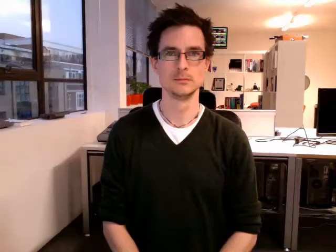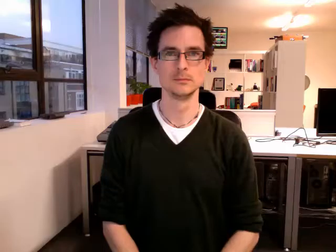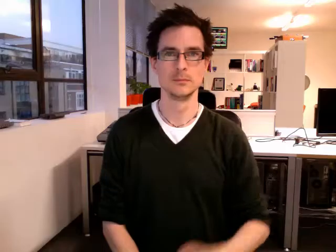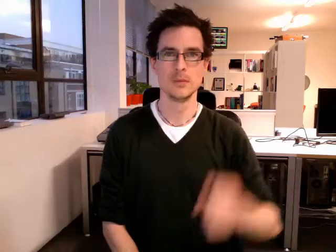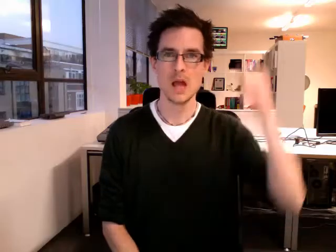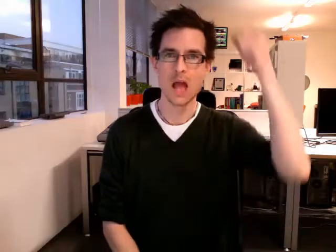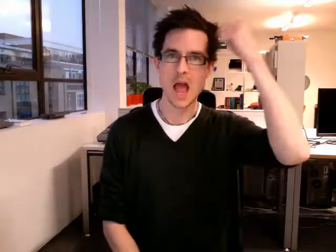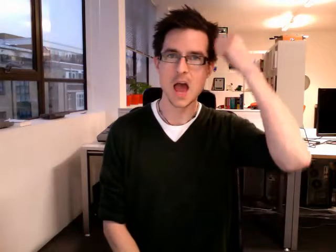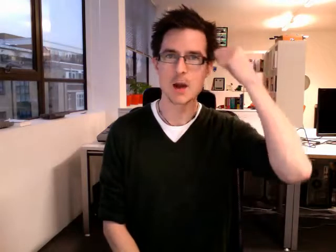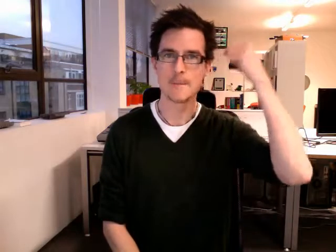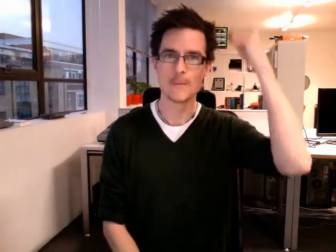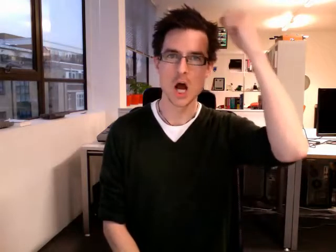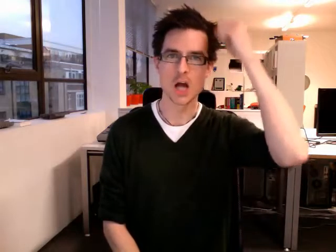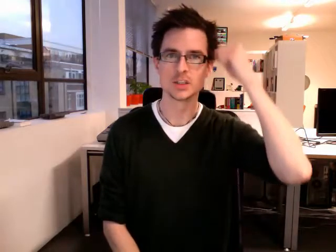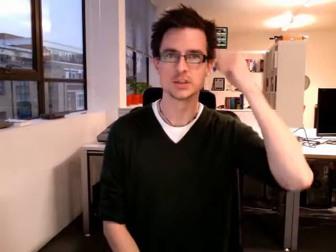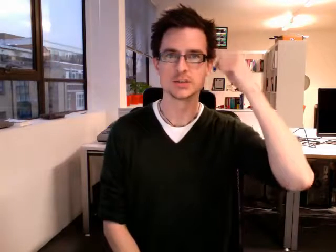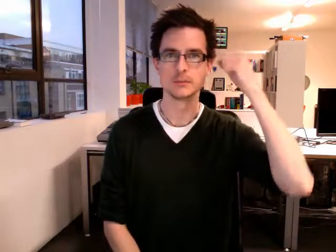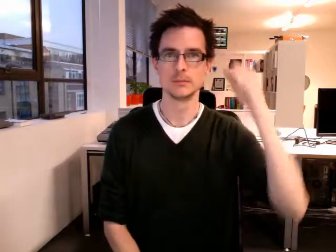hairbrush